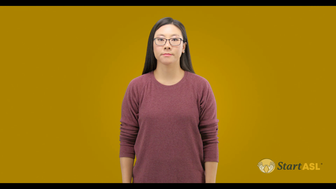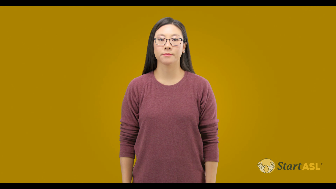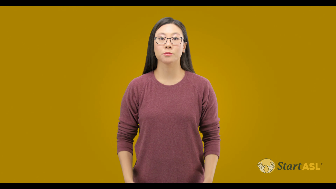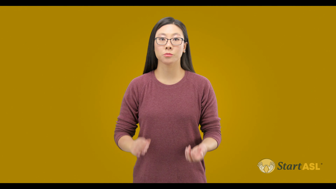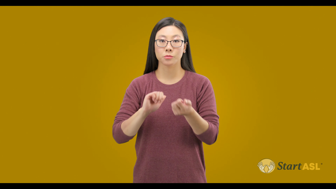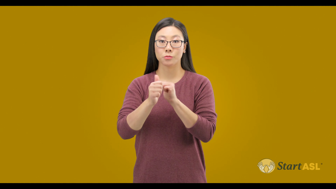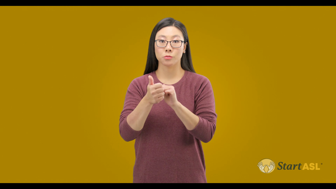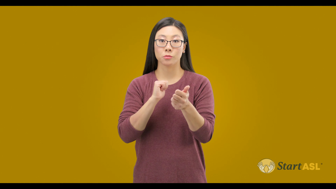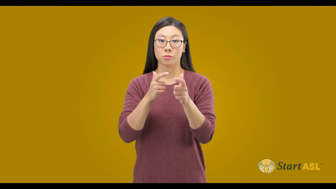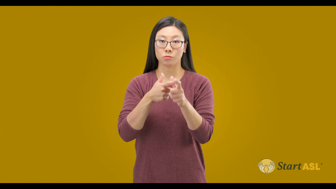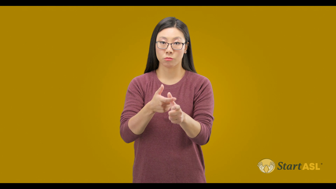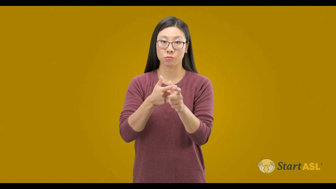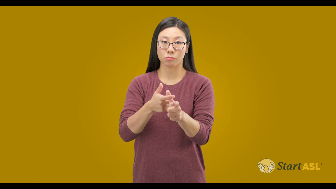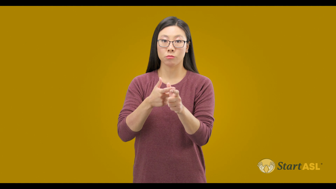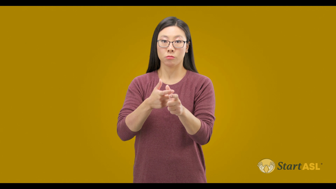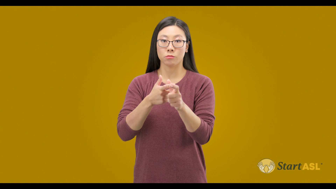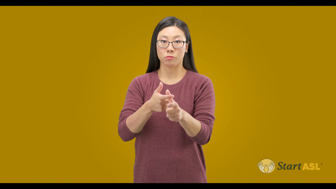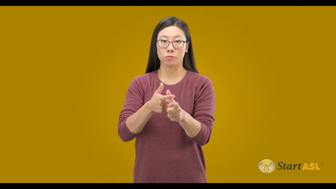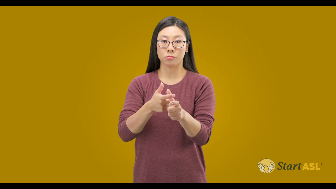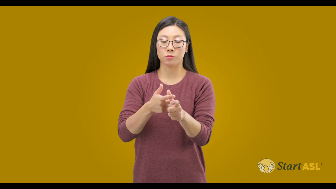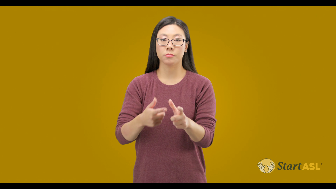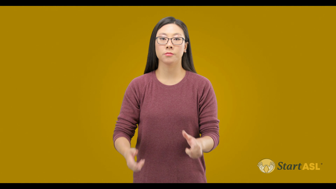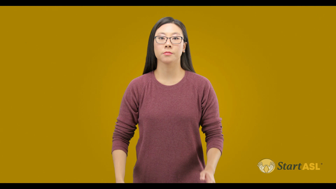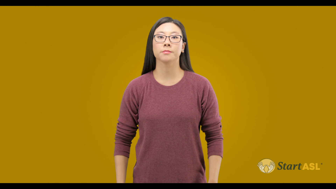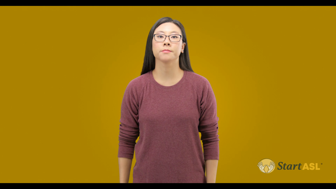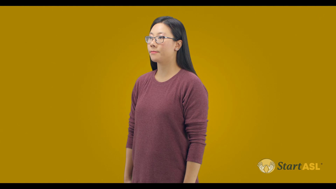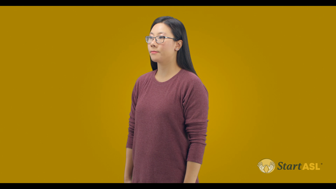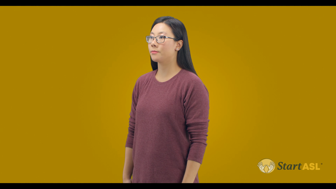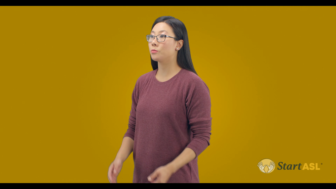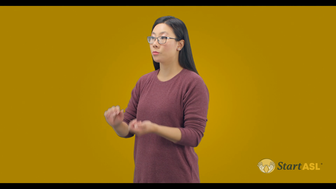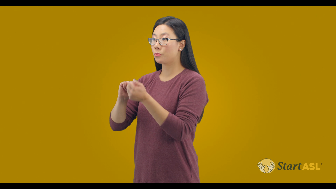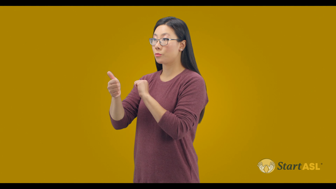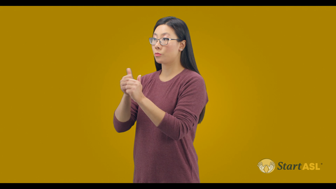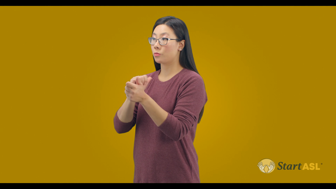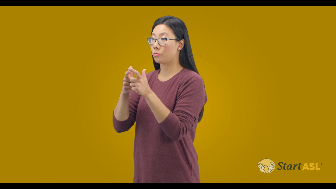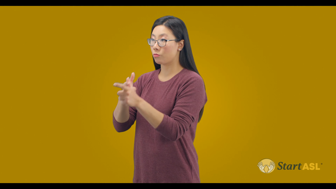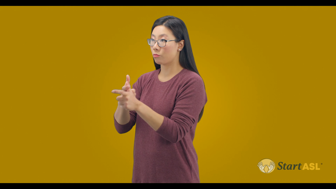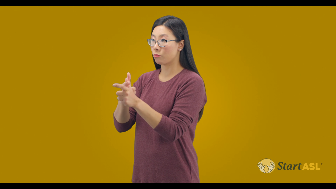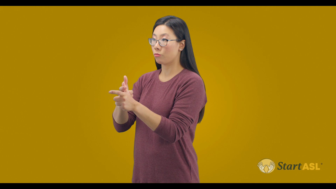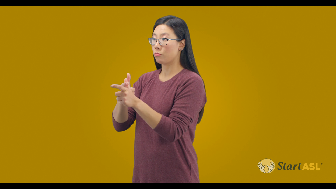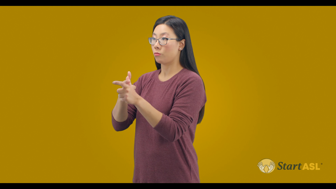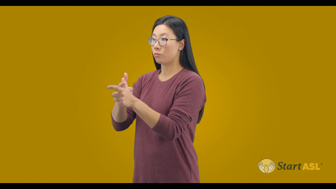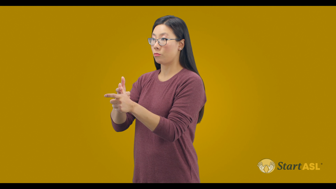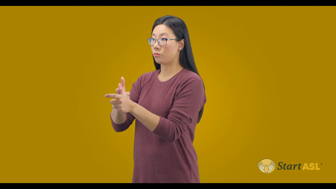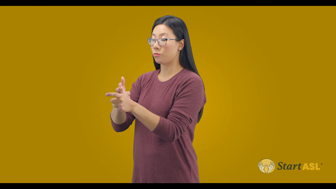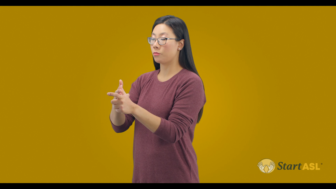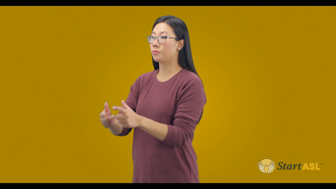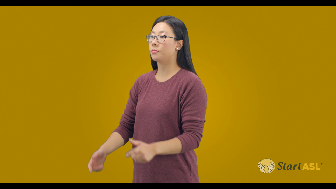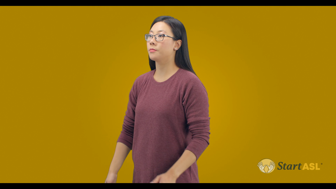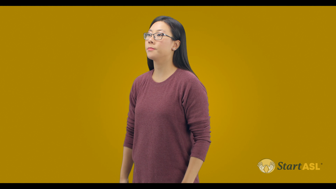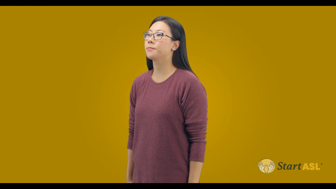track and field